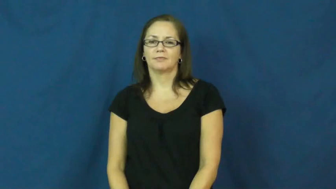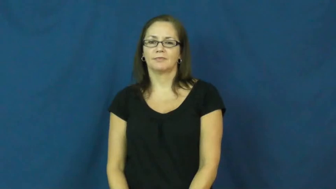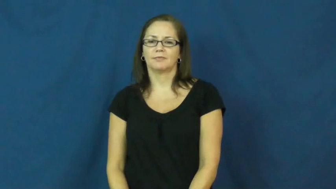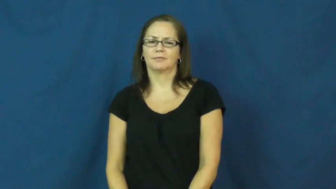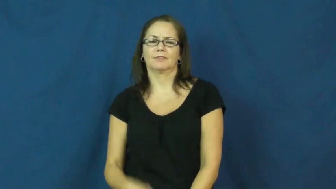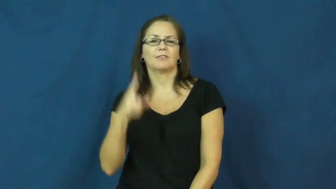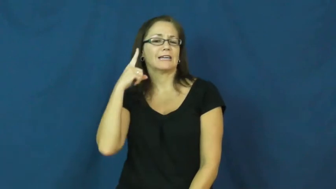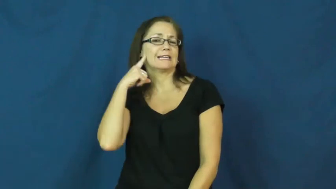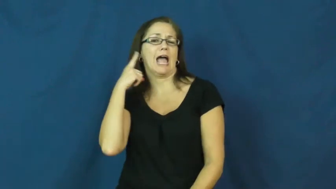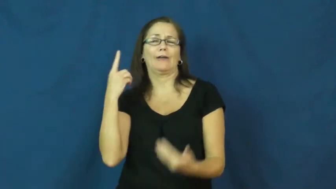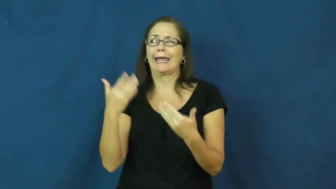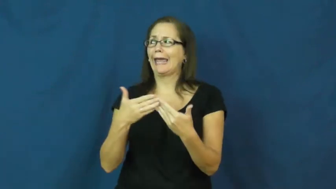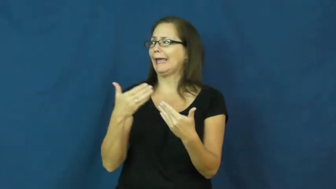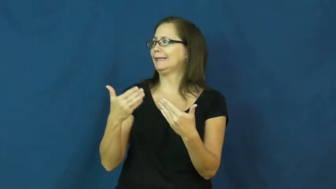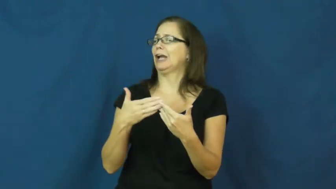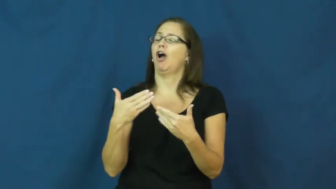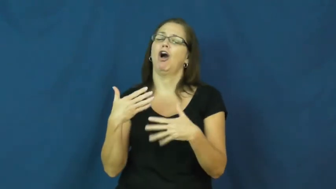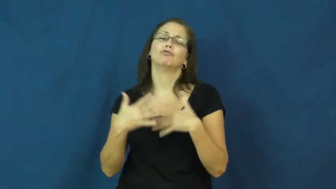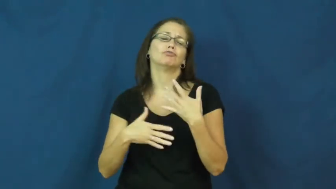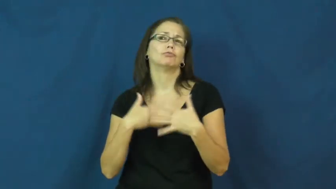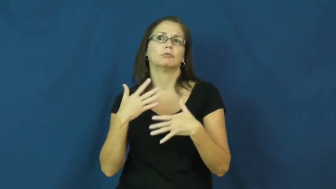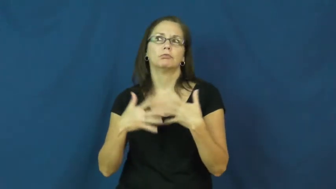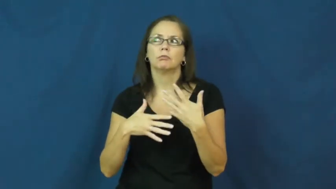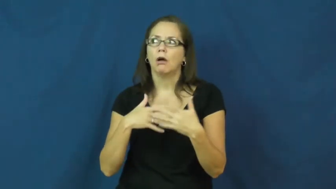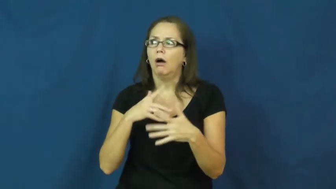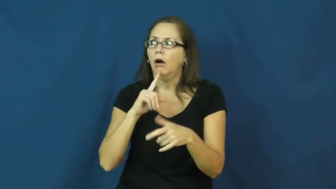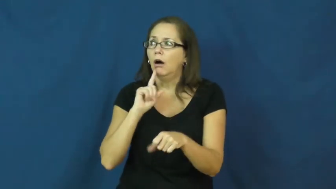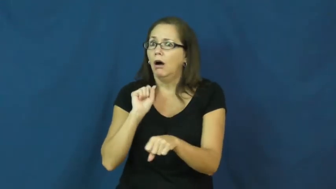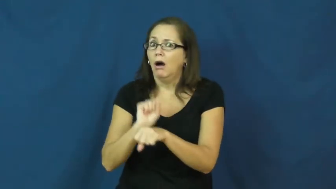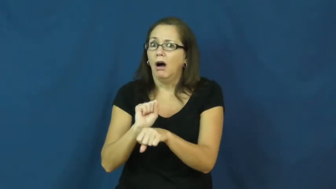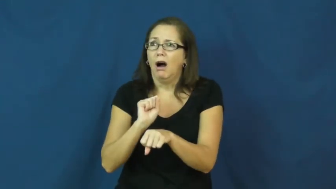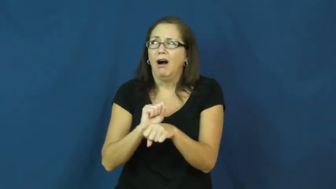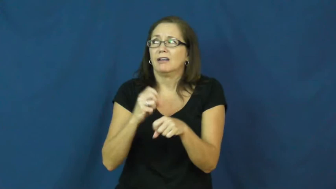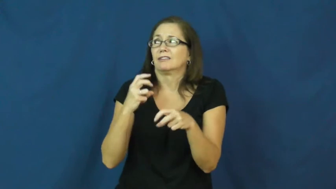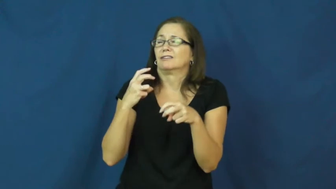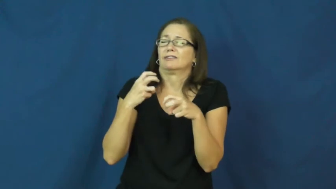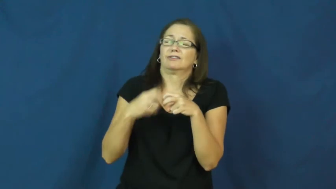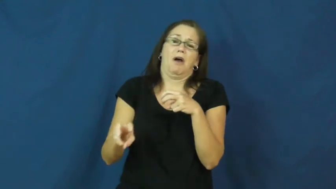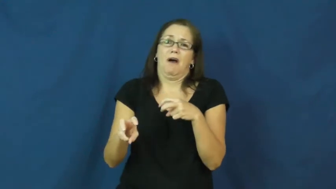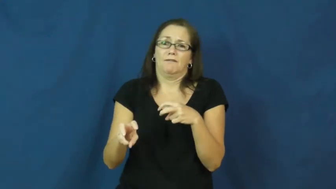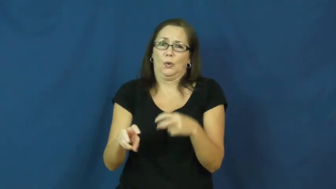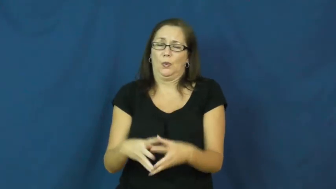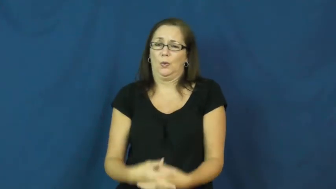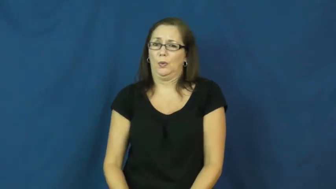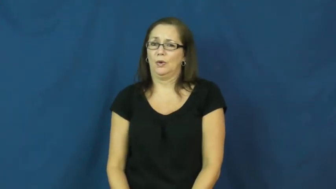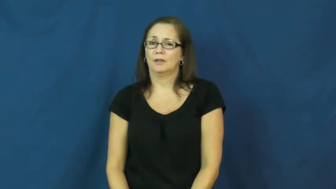easier said than done